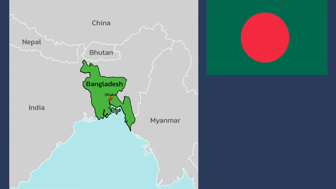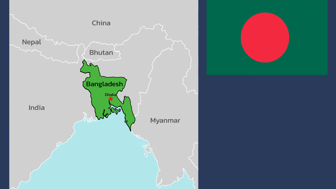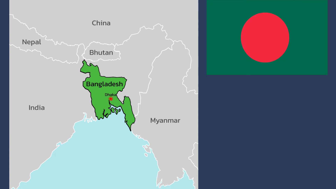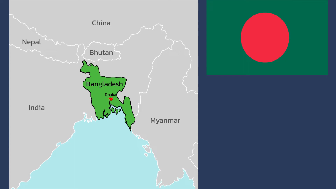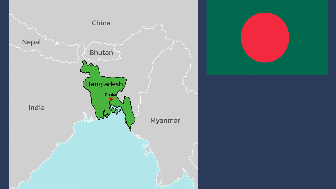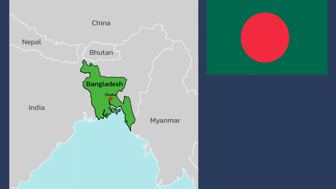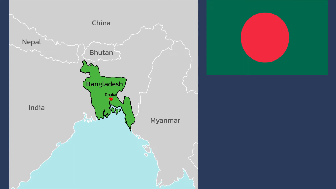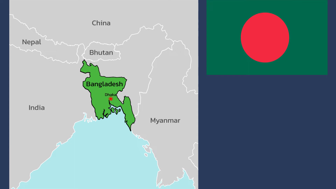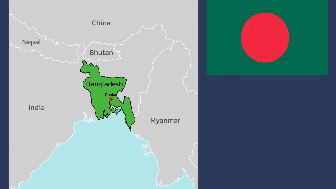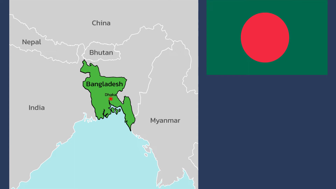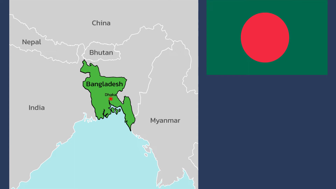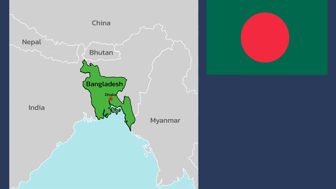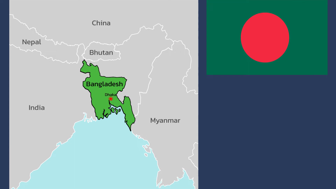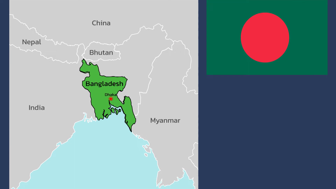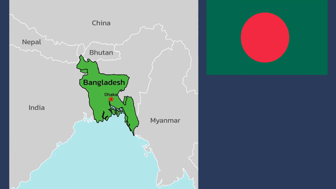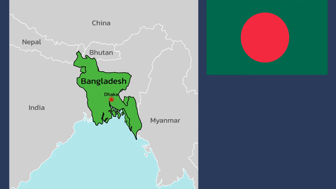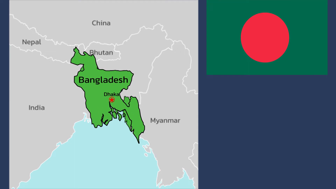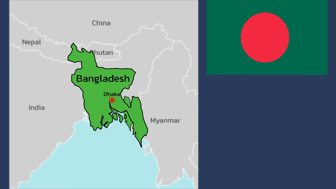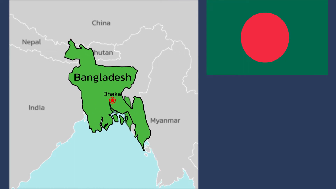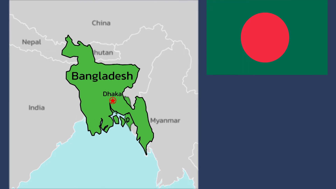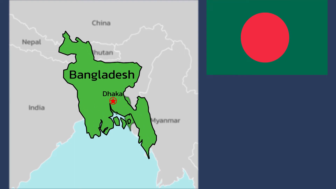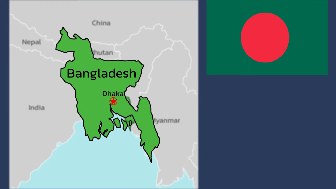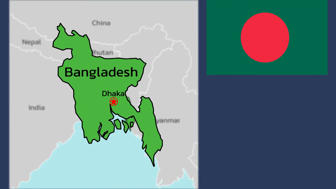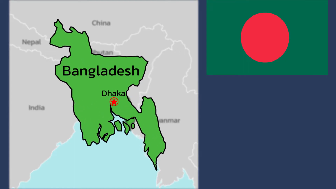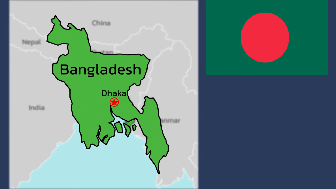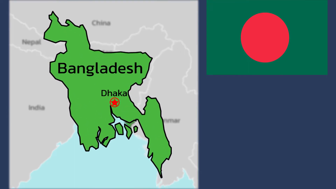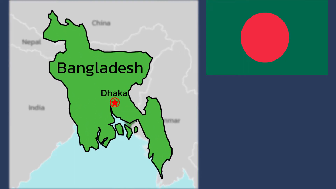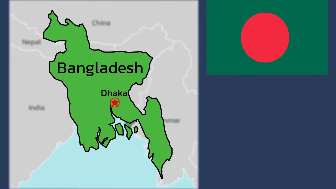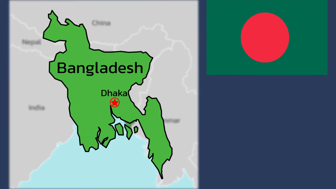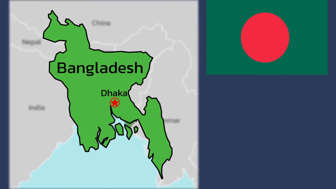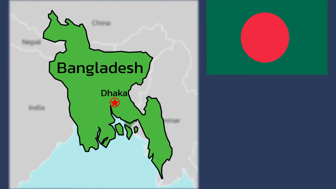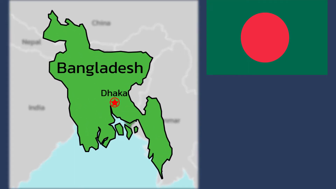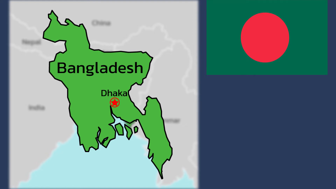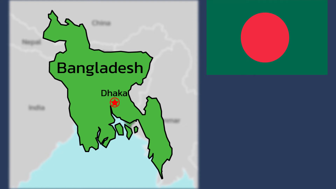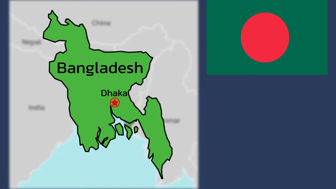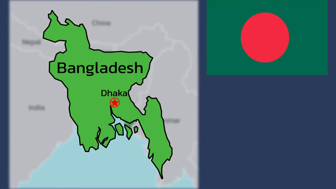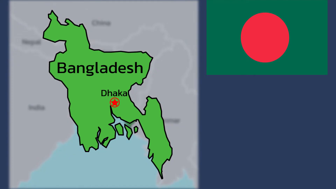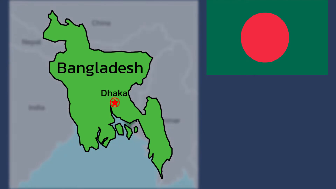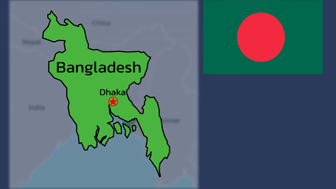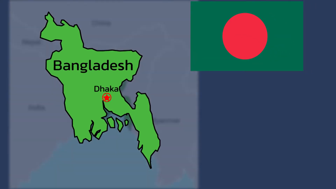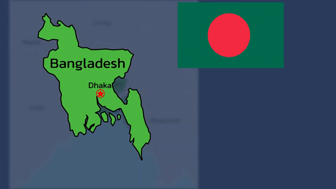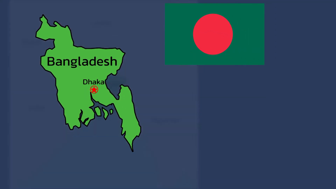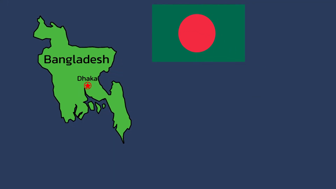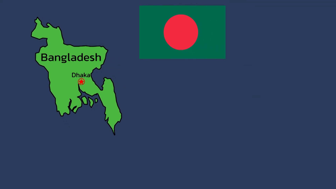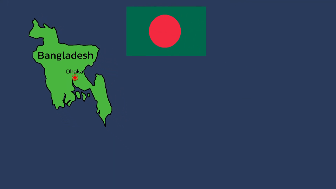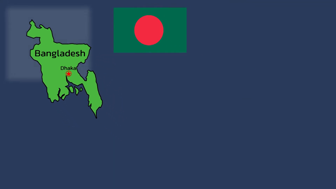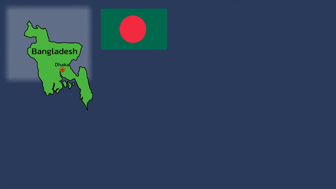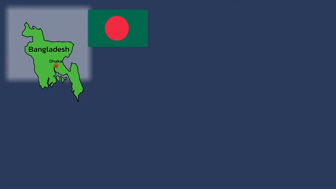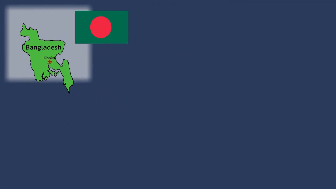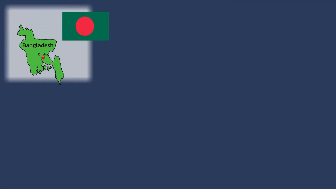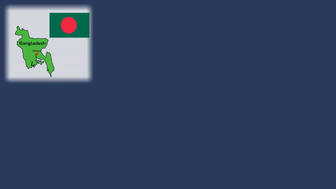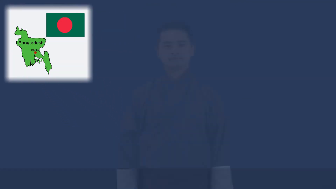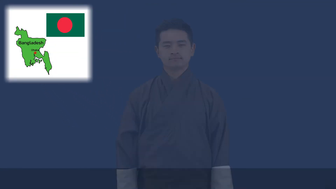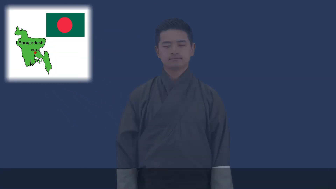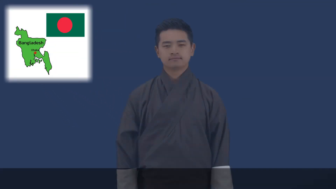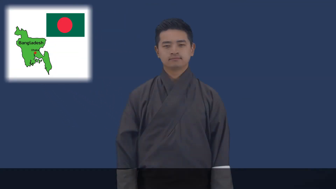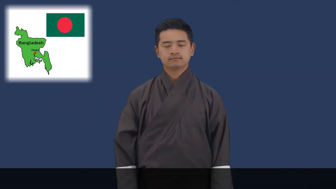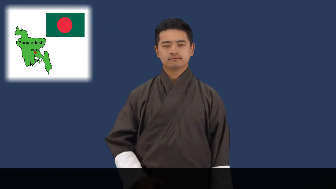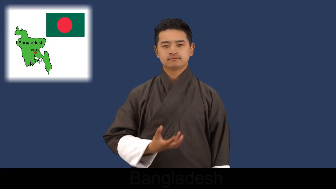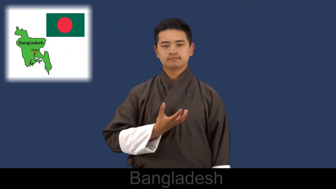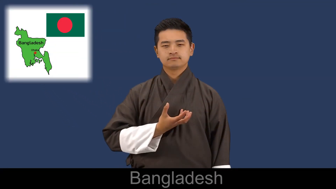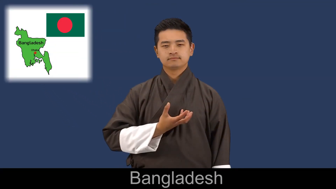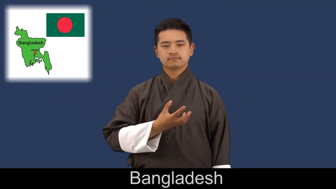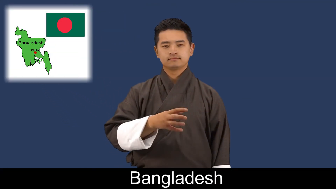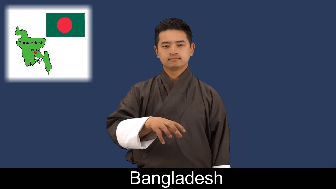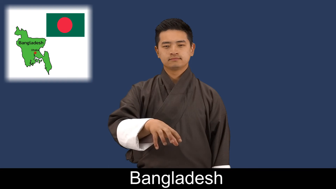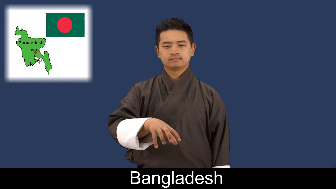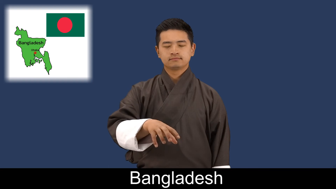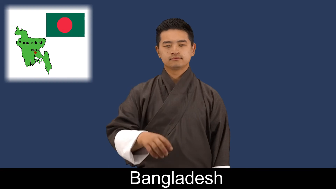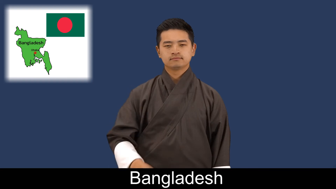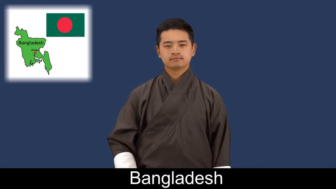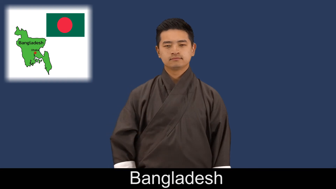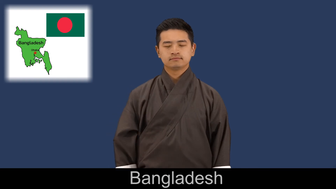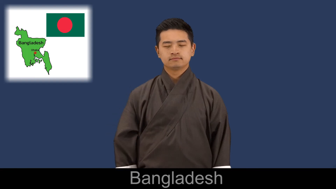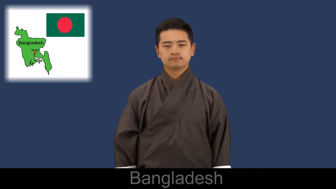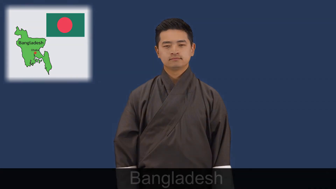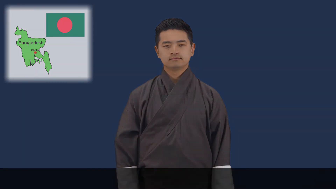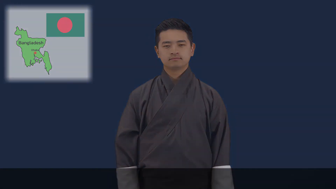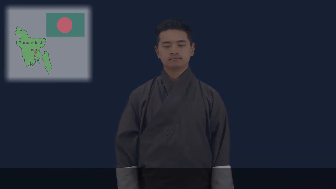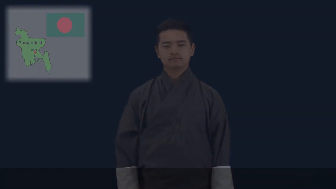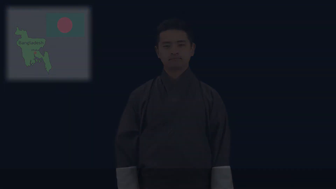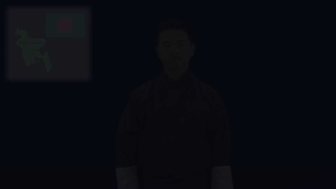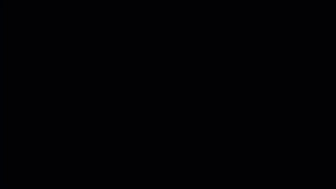Bangladesh